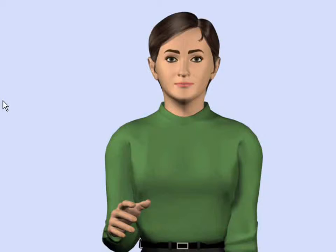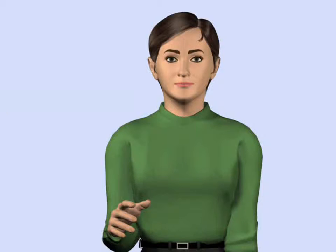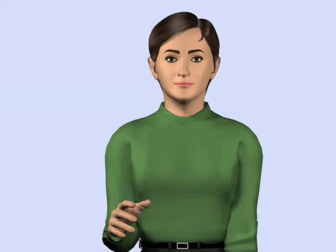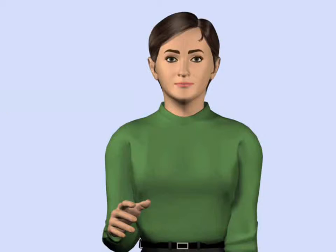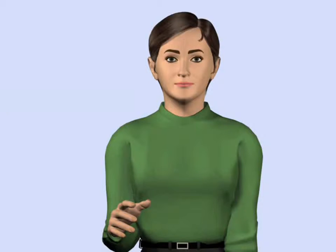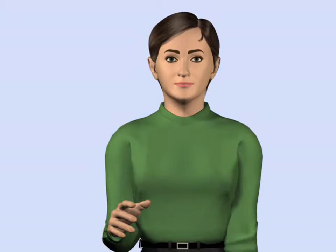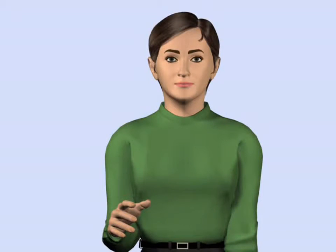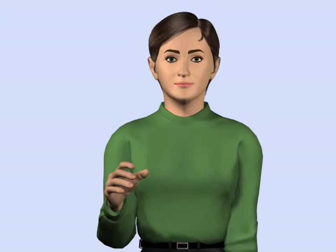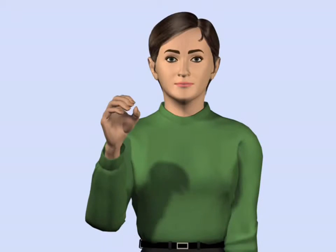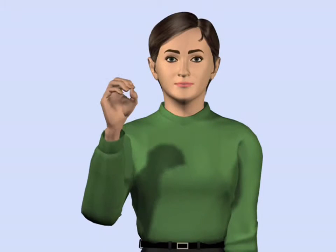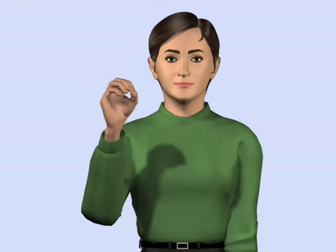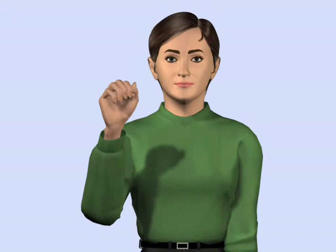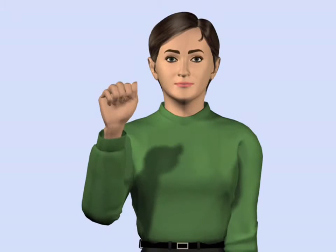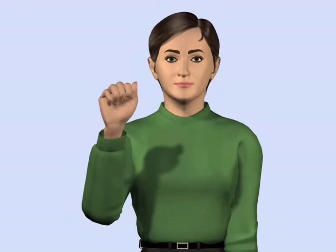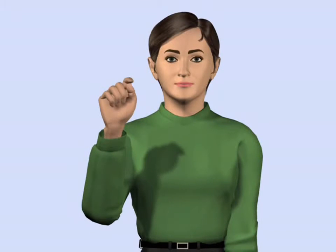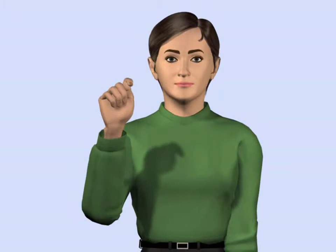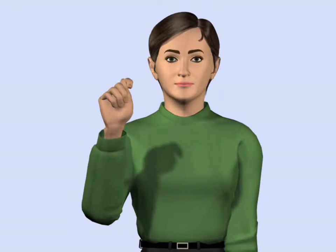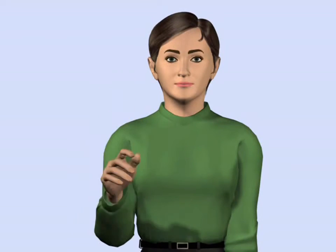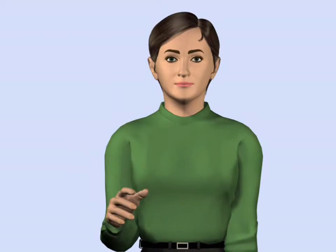oat